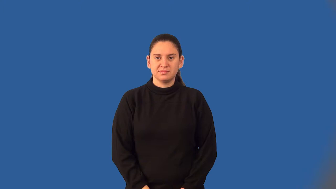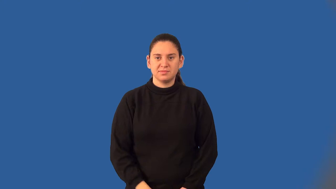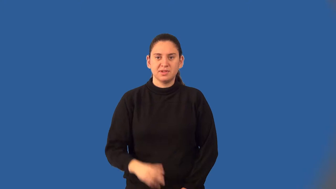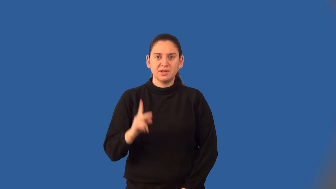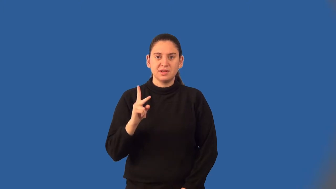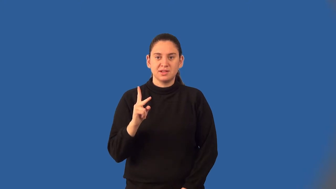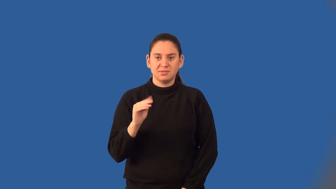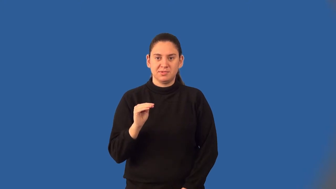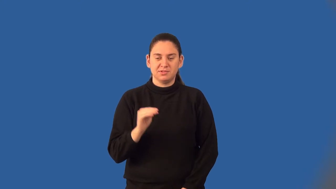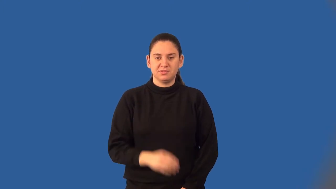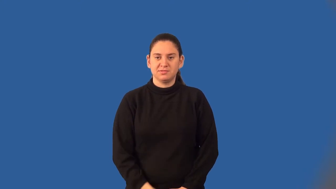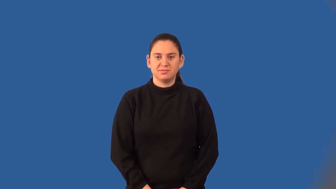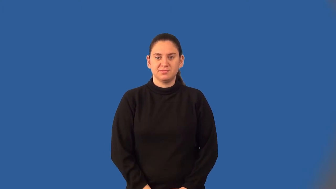kilometer